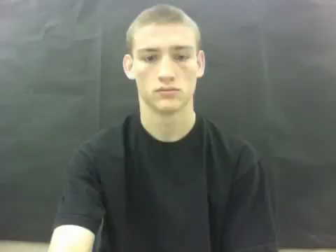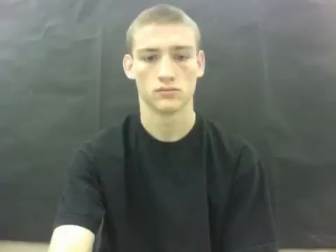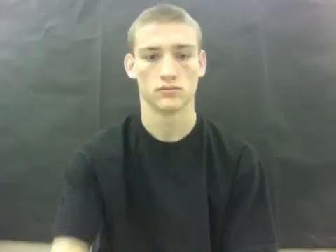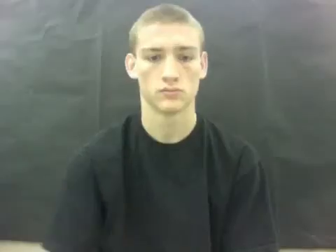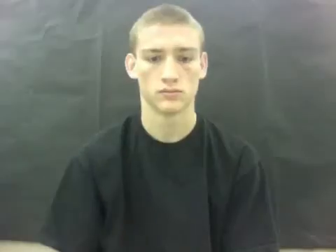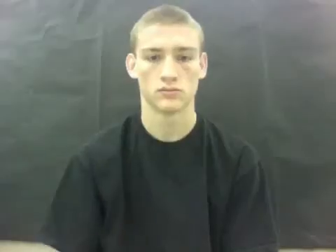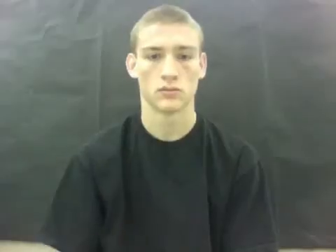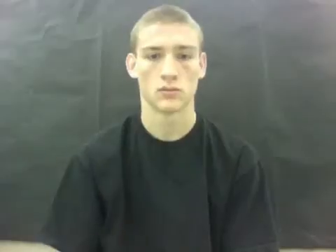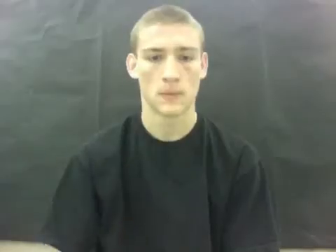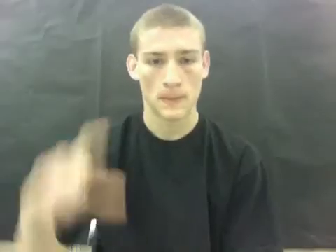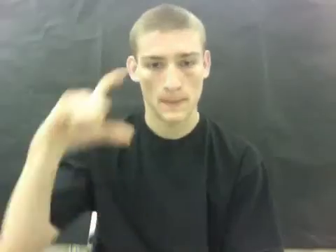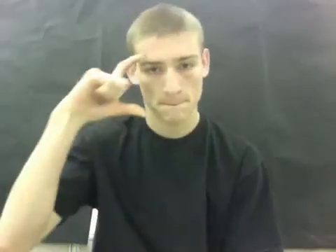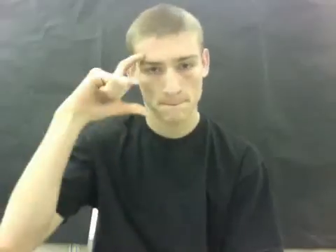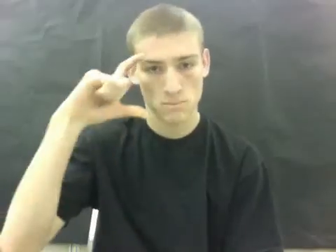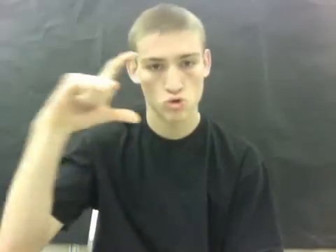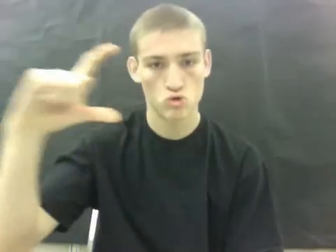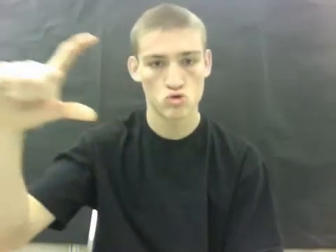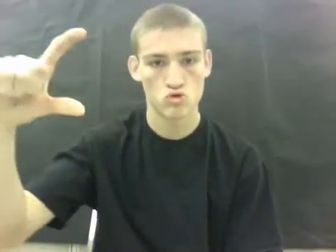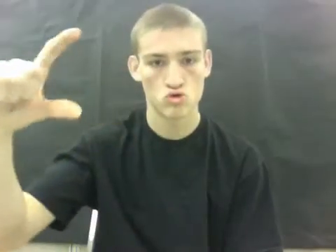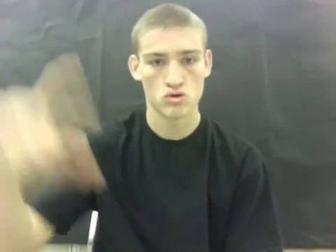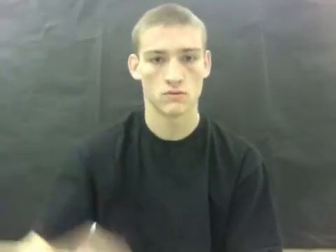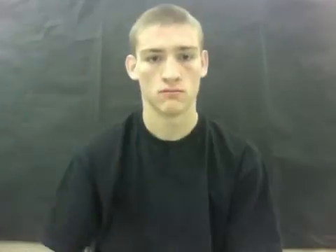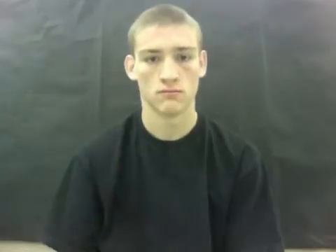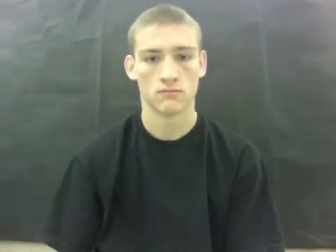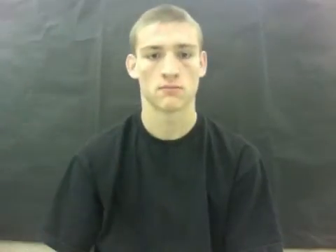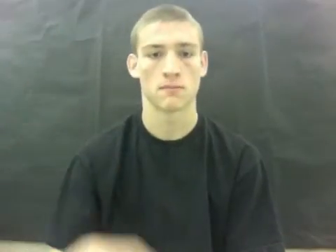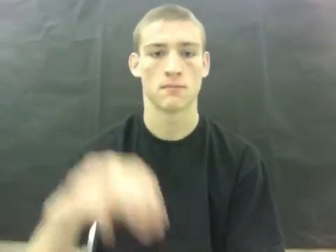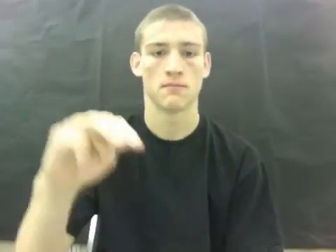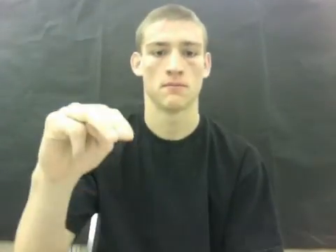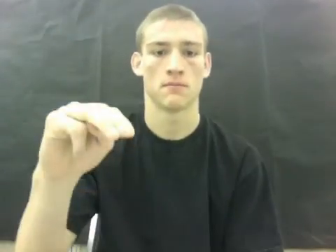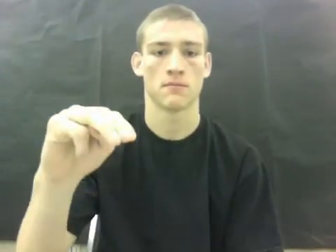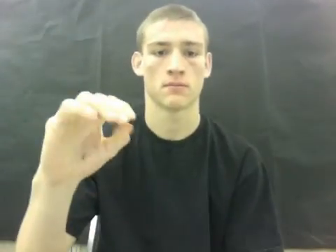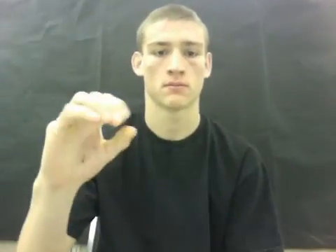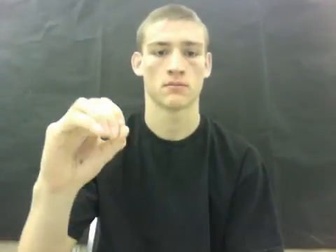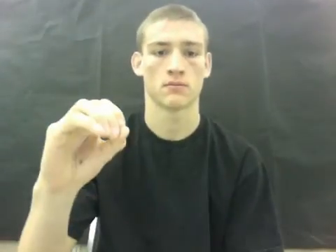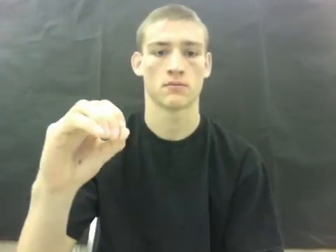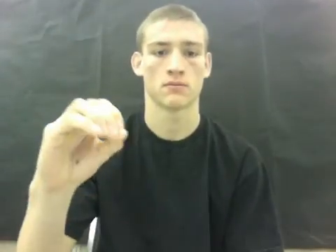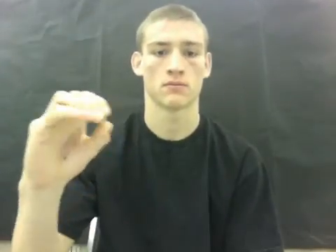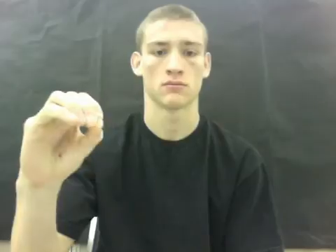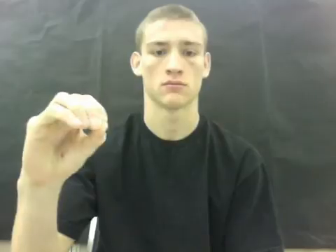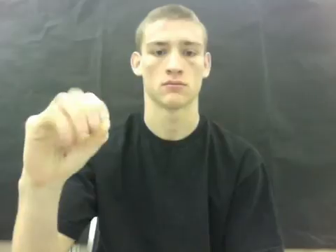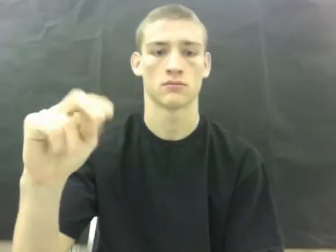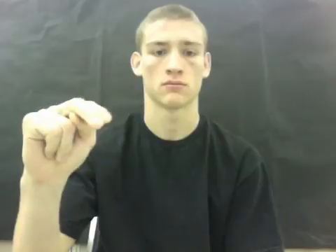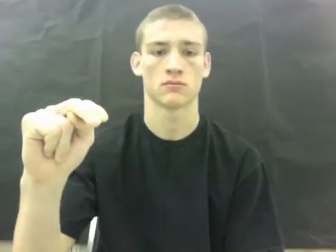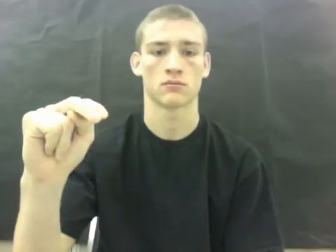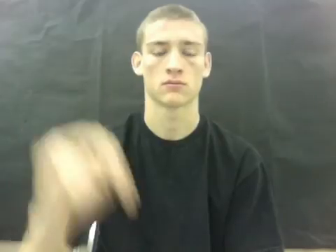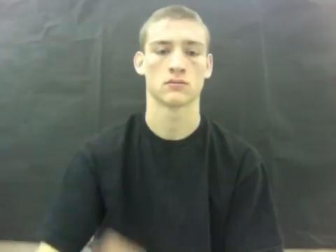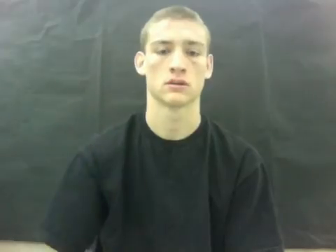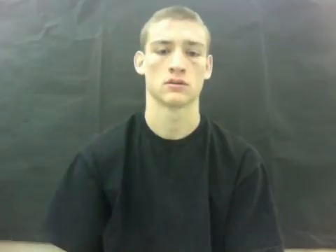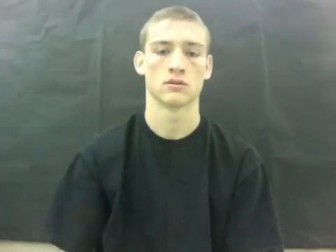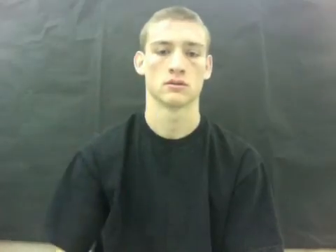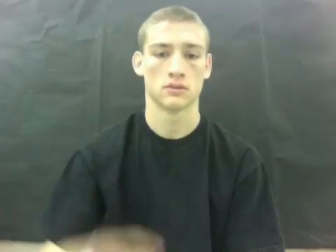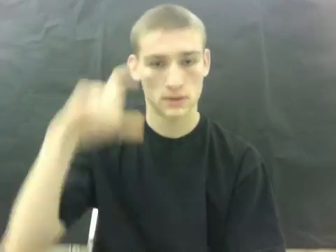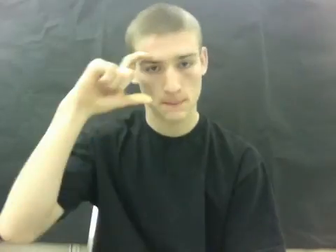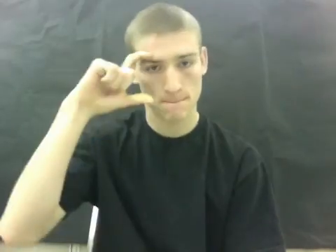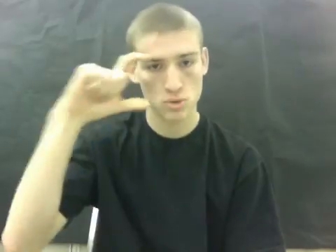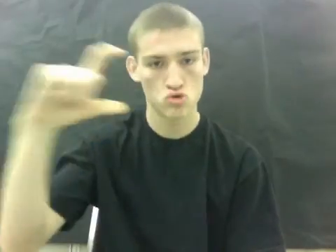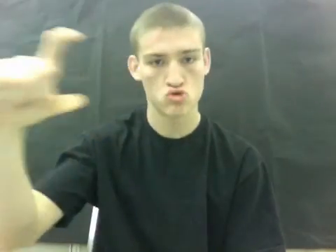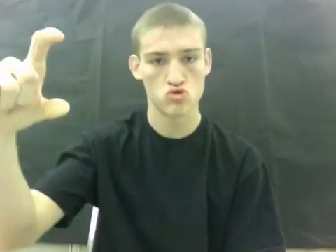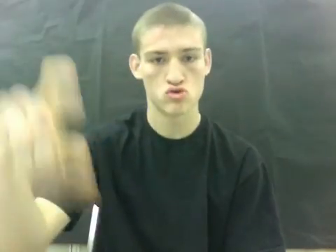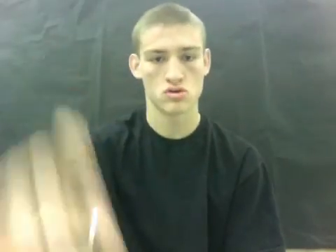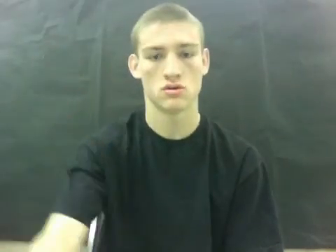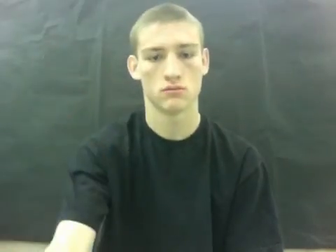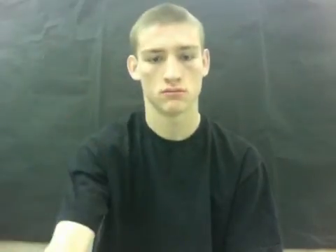moon